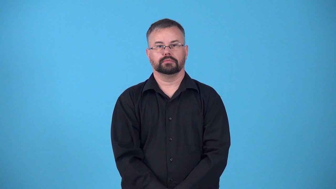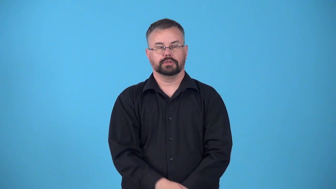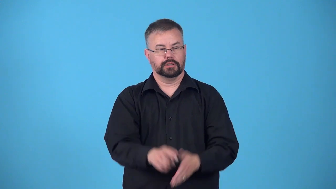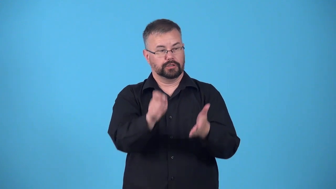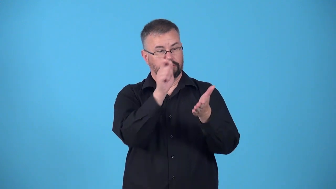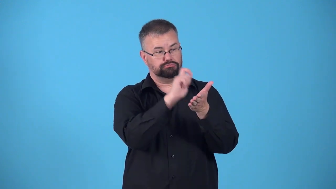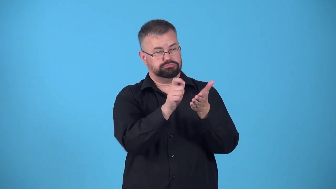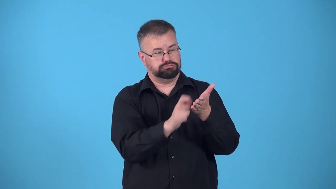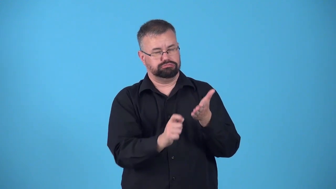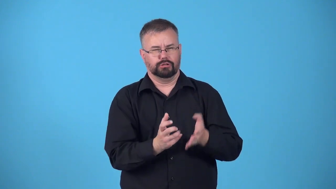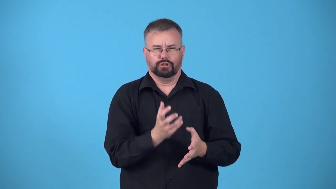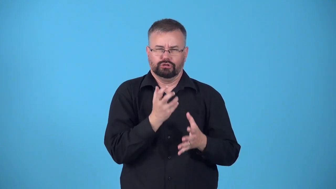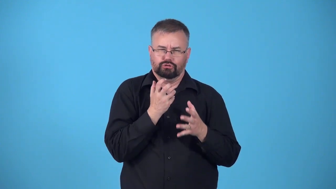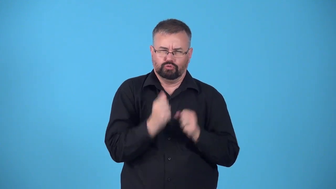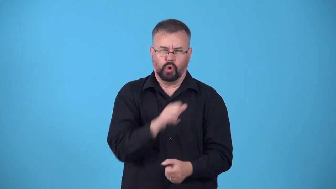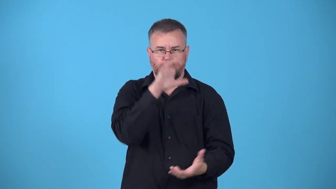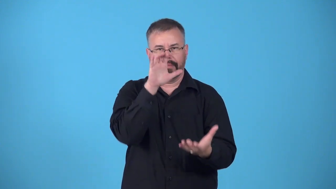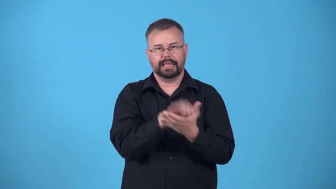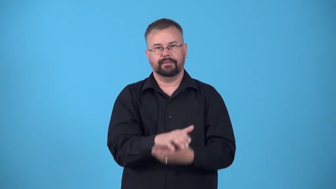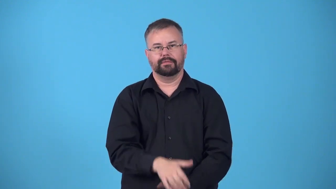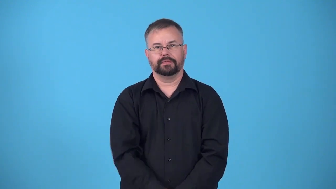tract